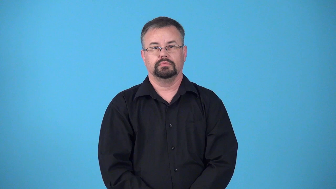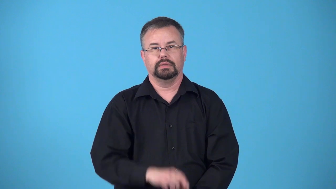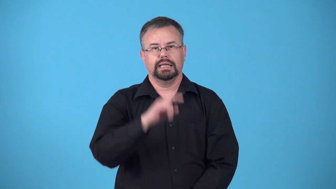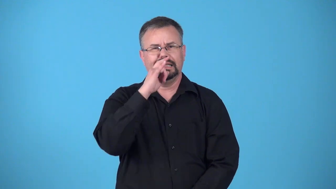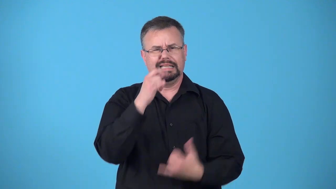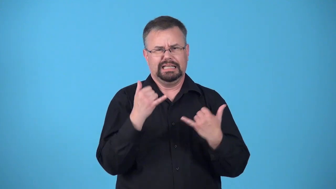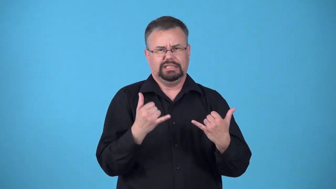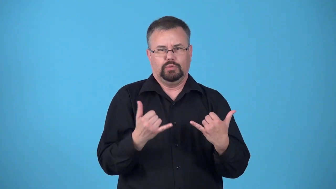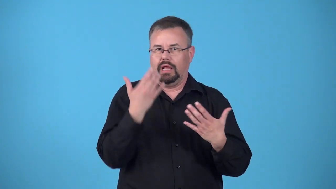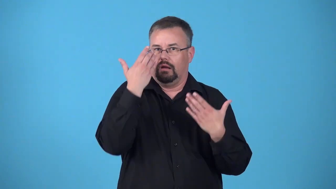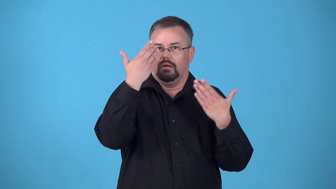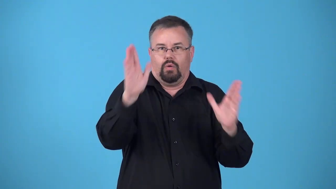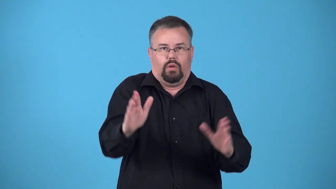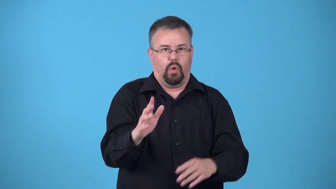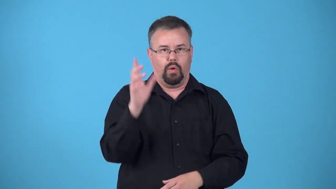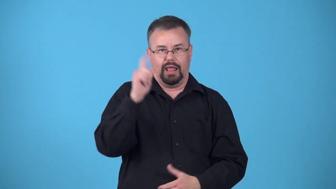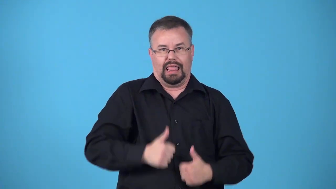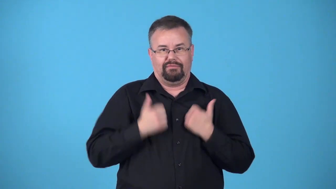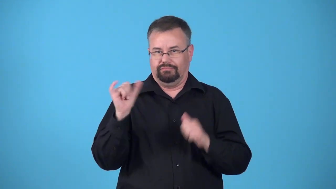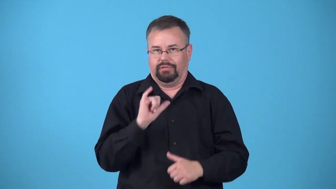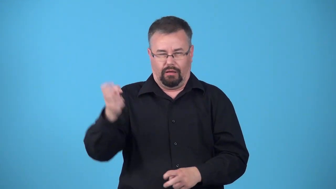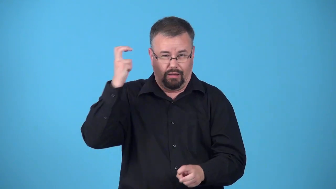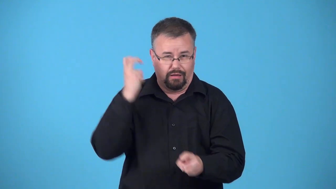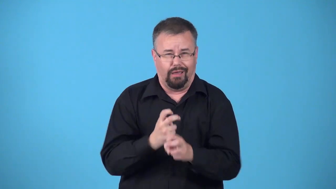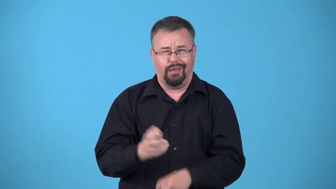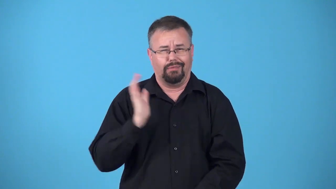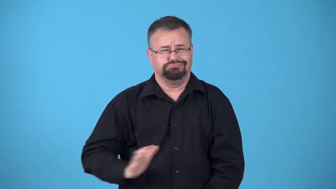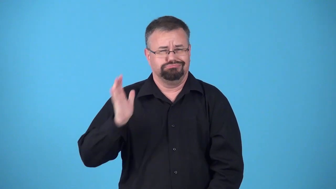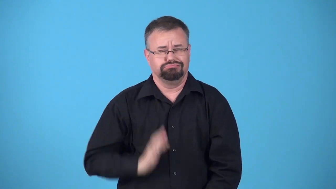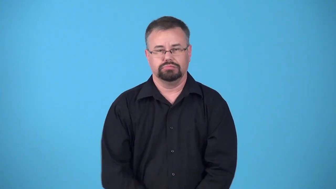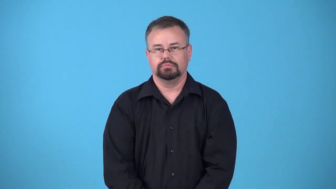not know you are born